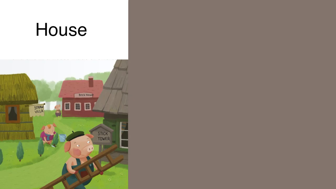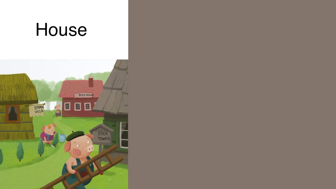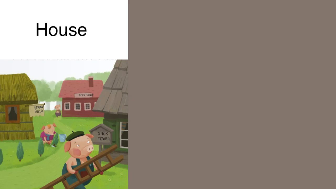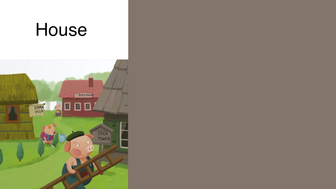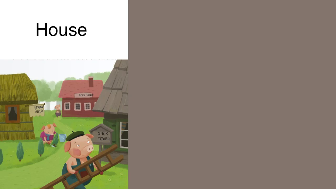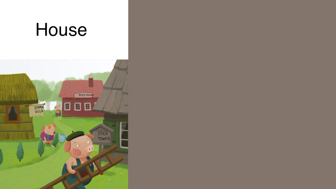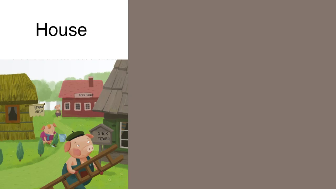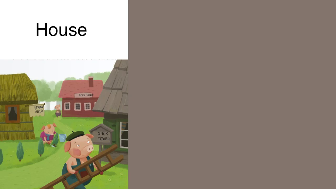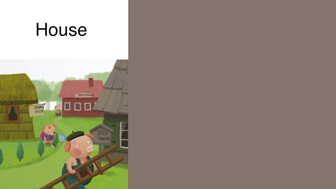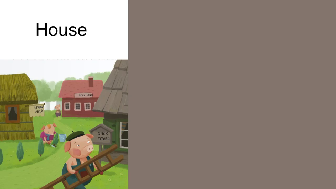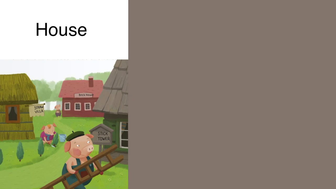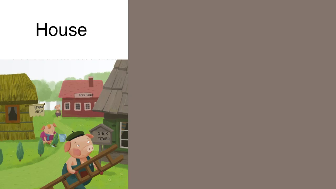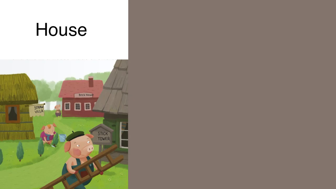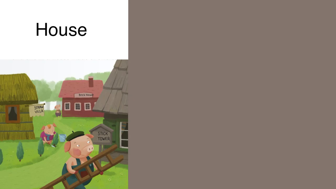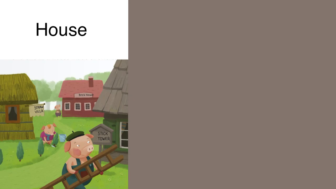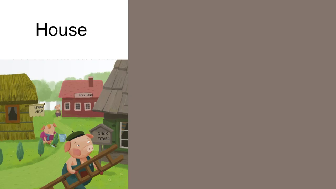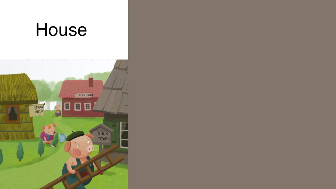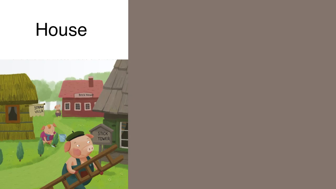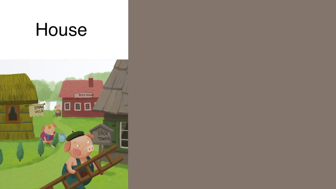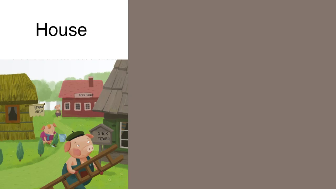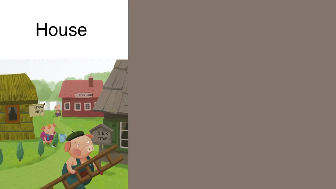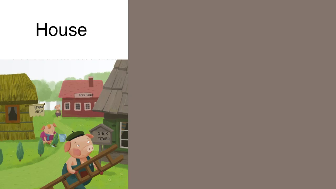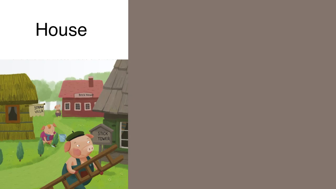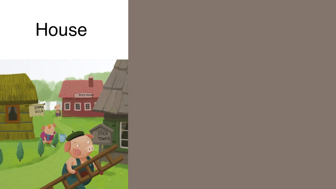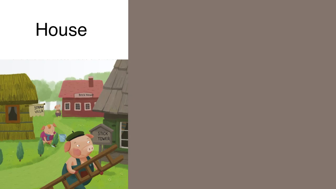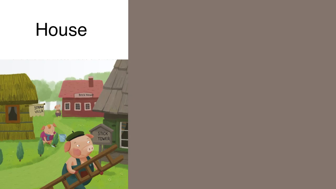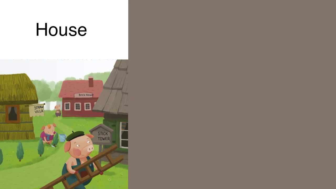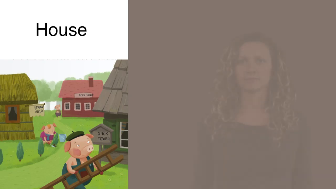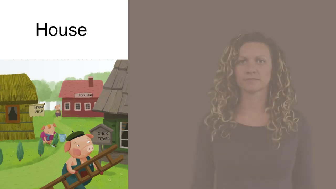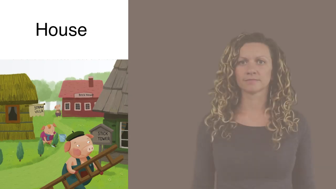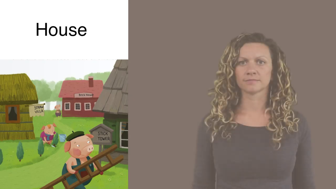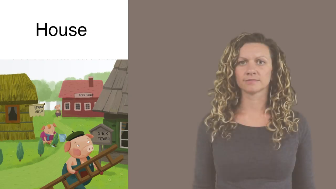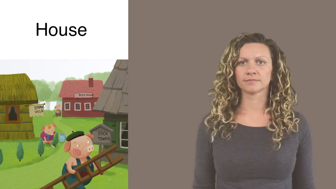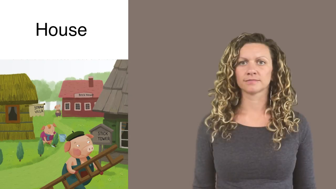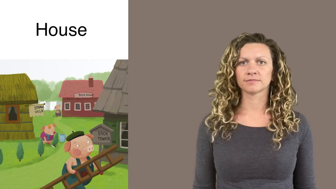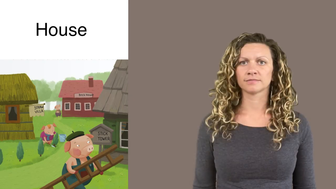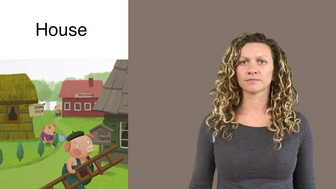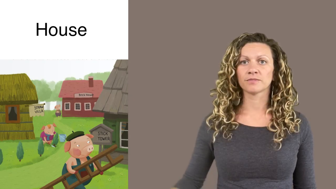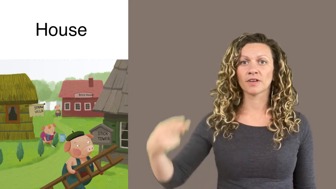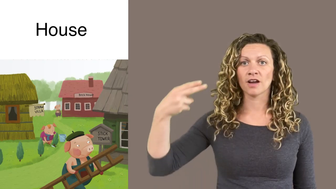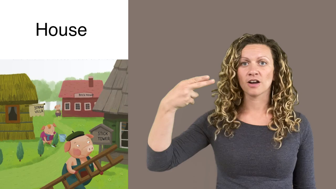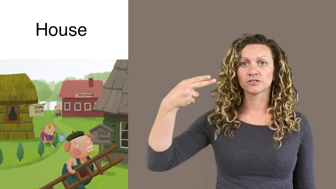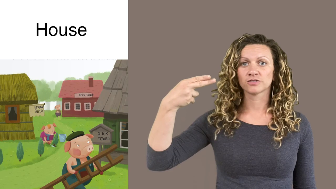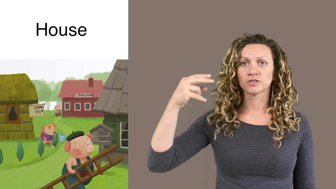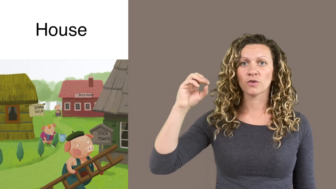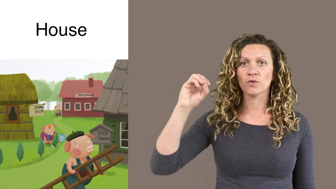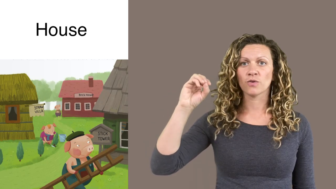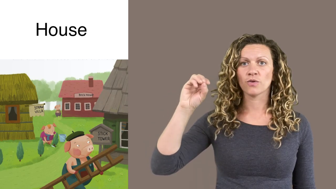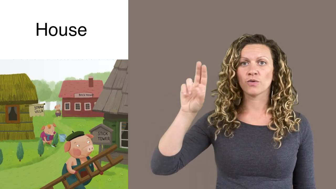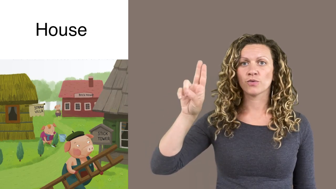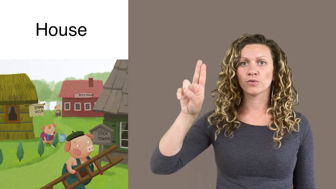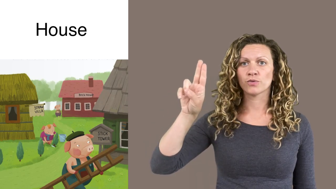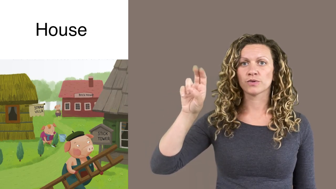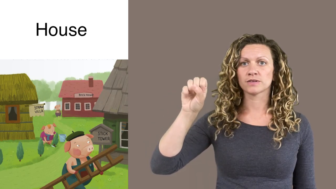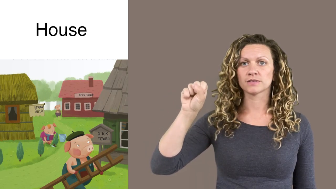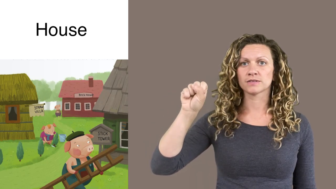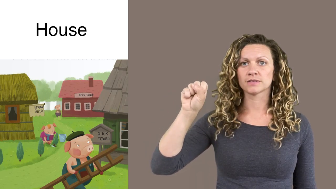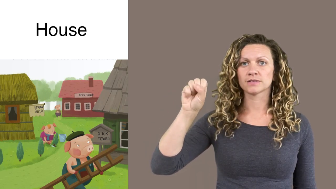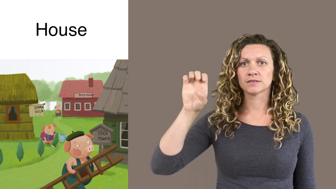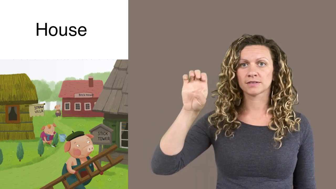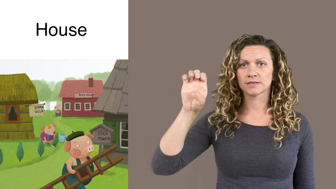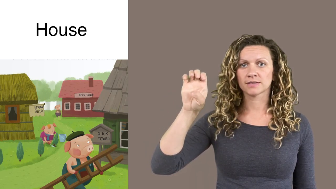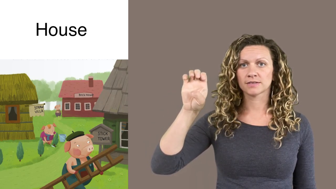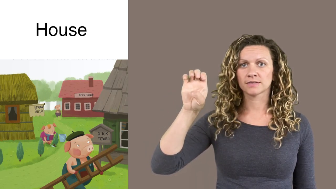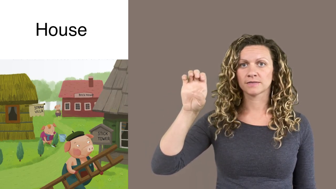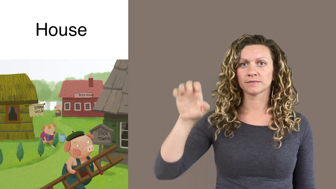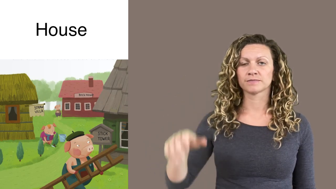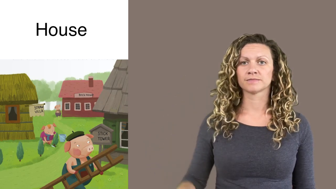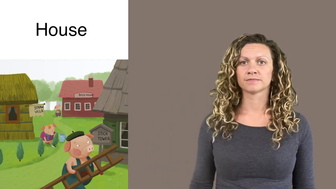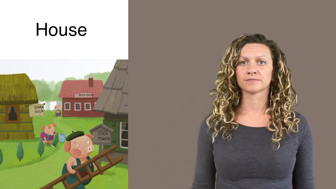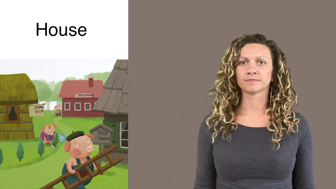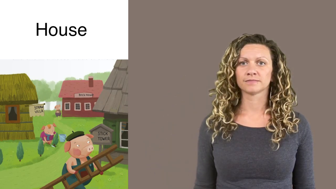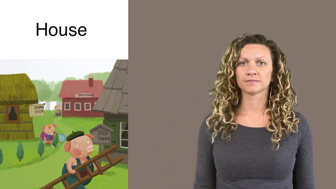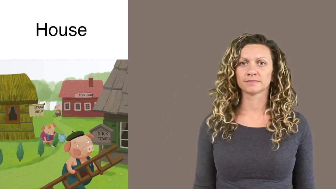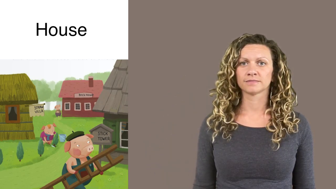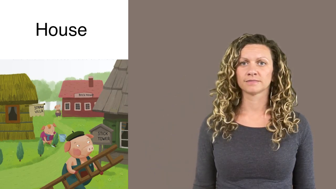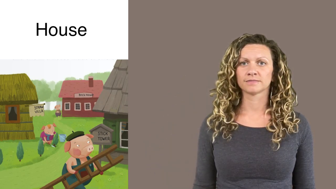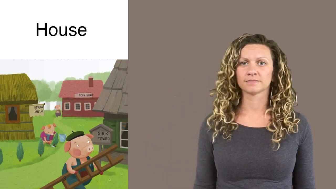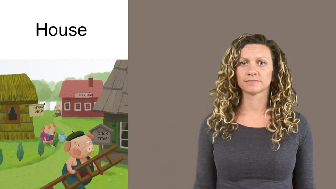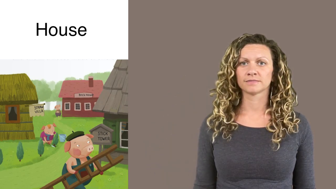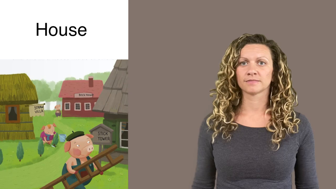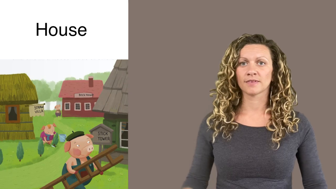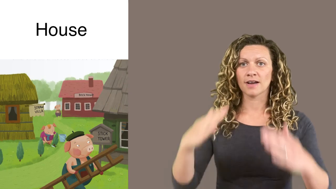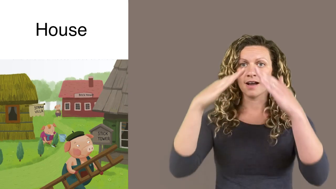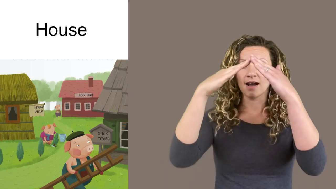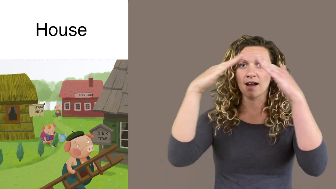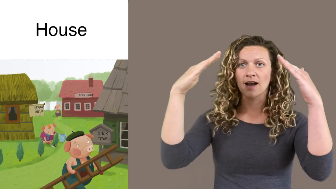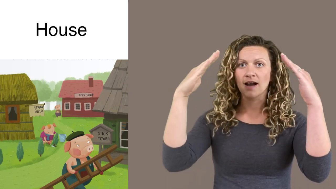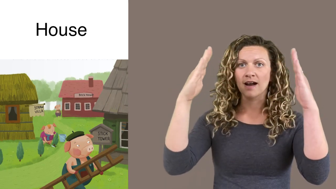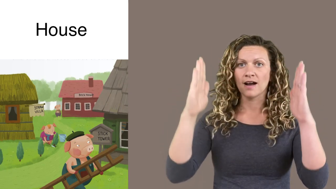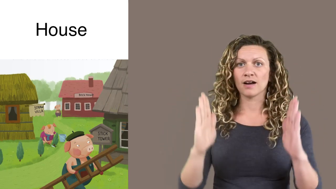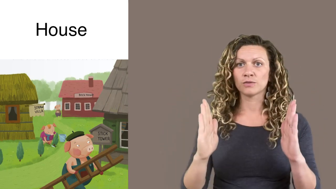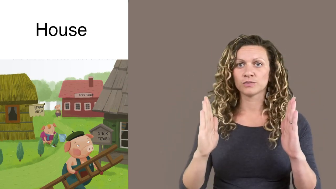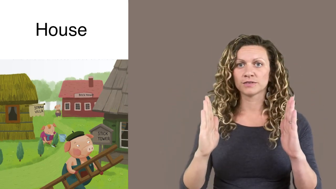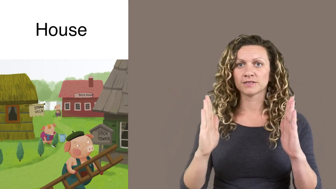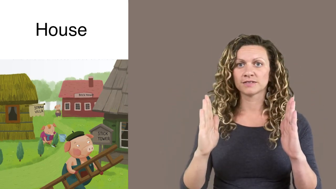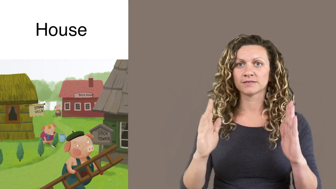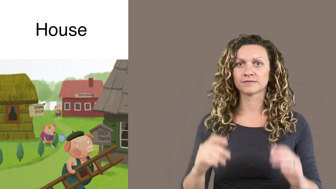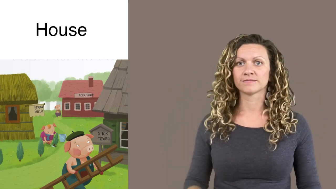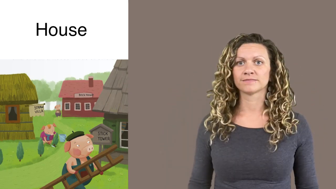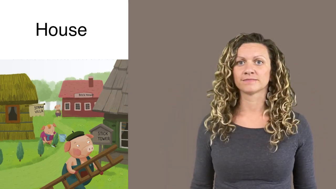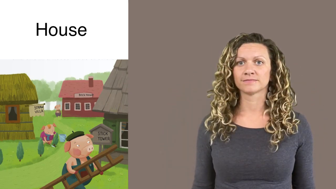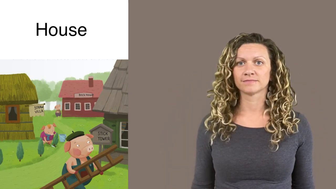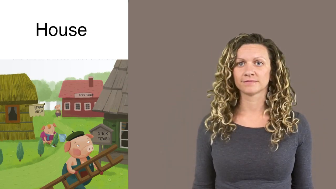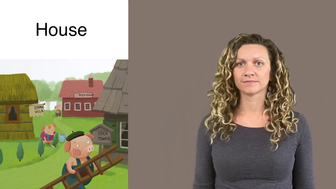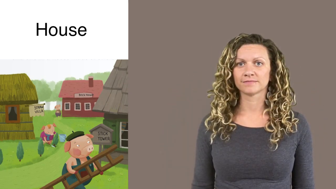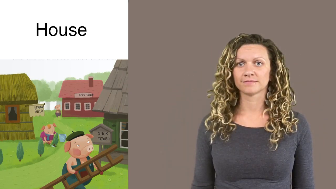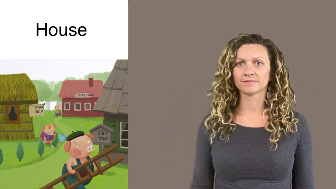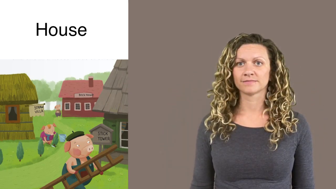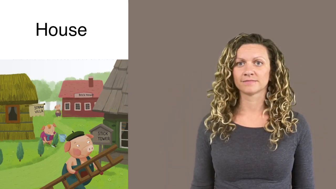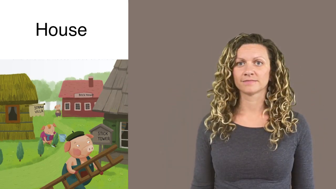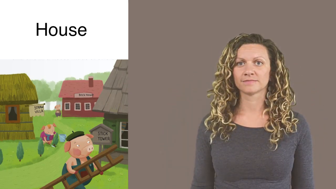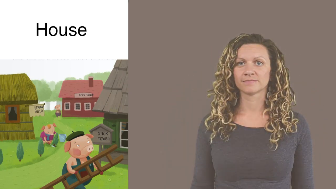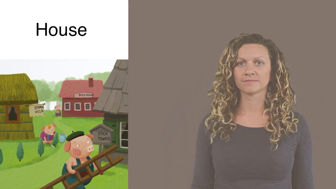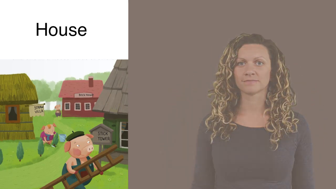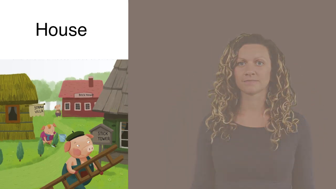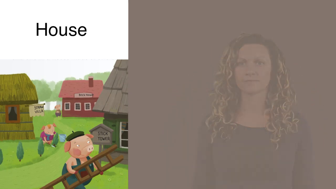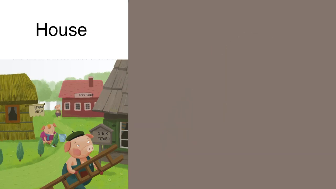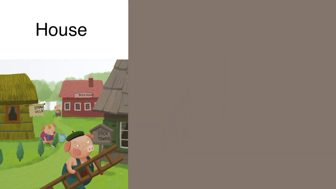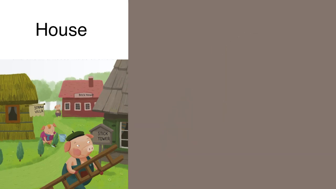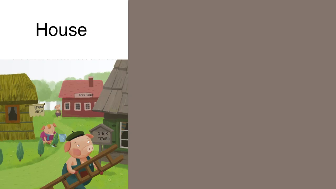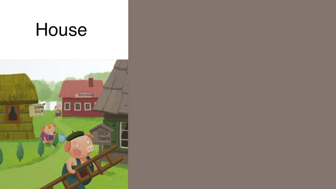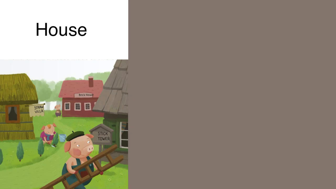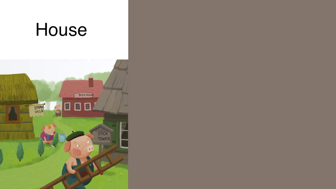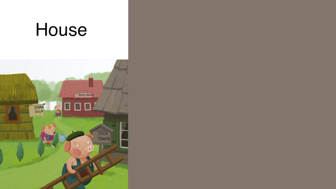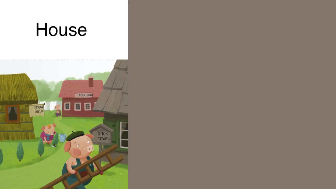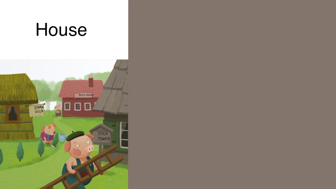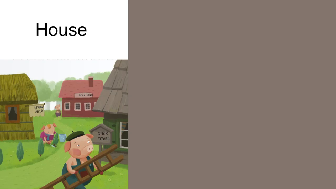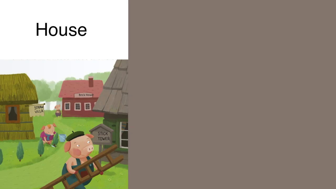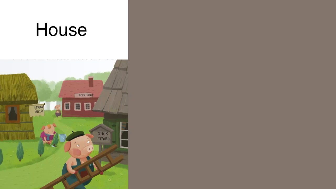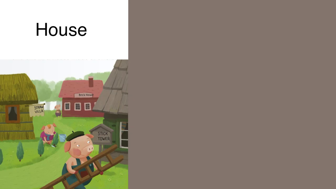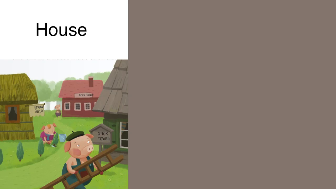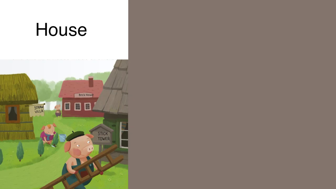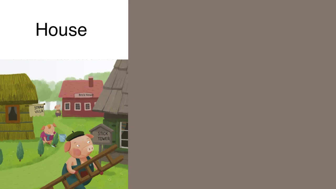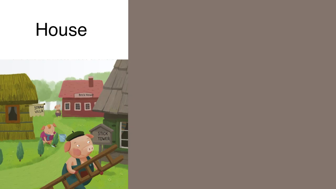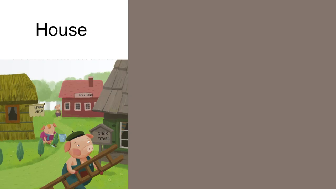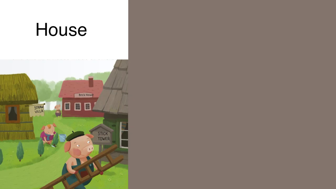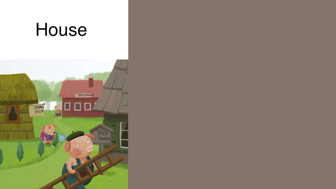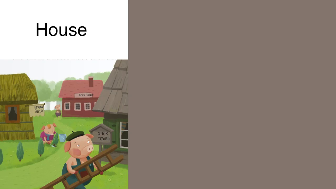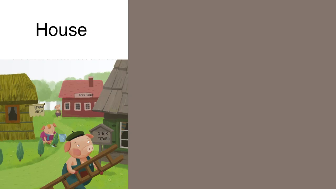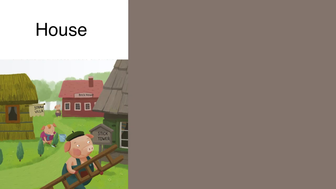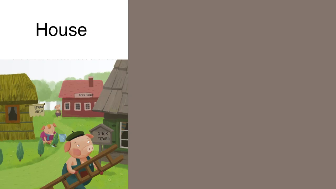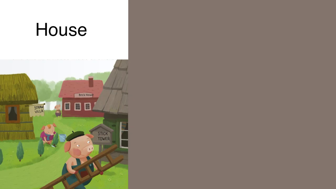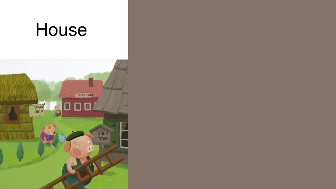House